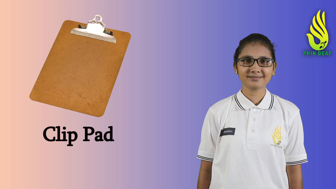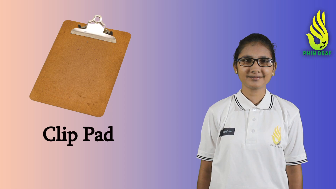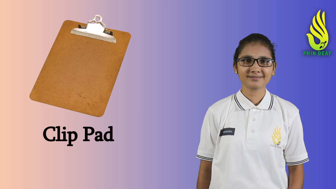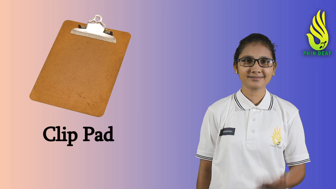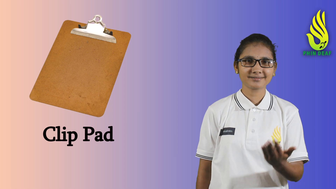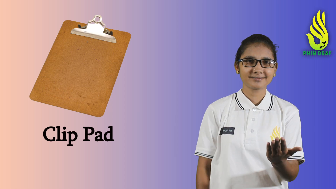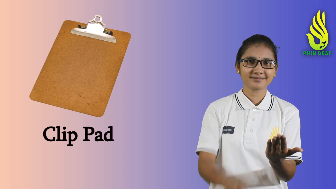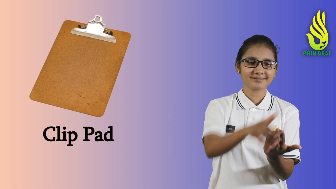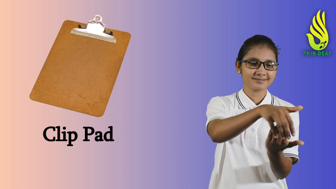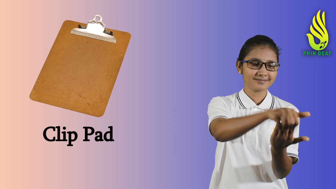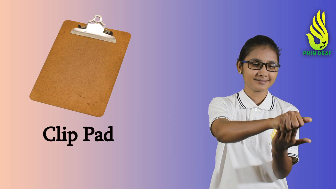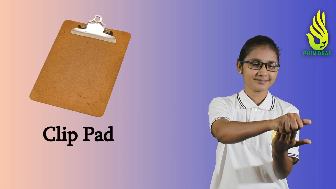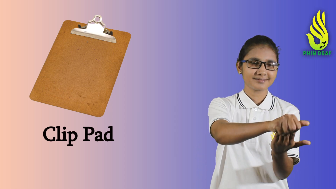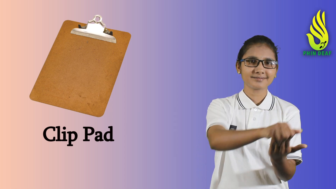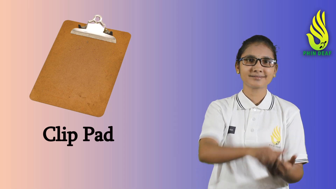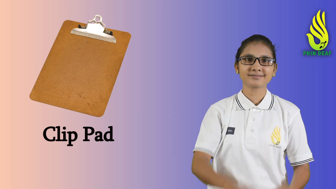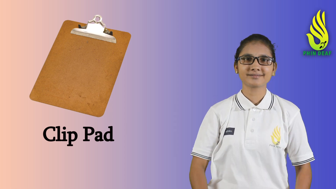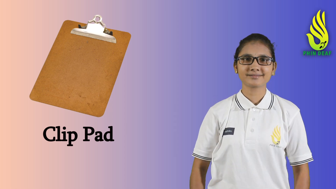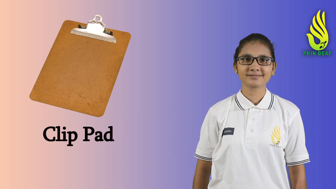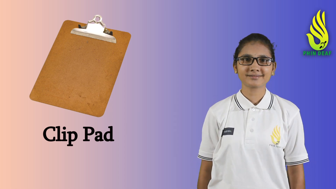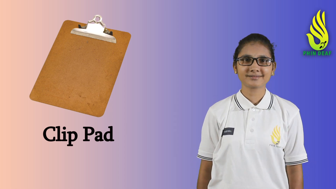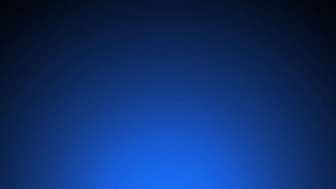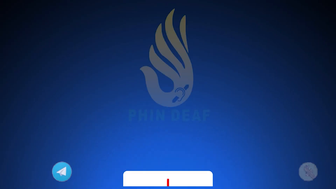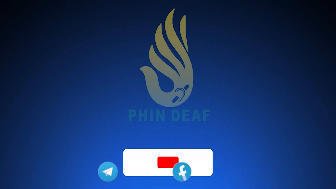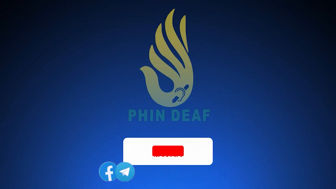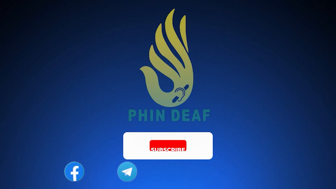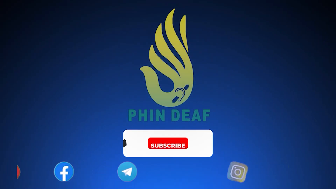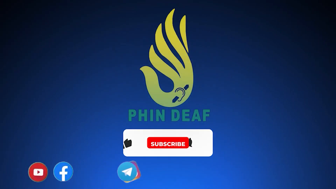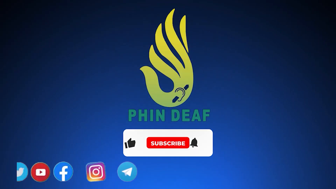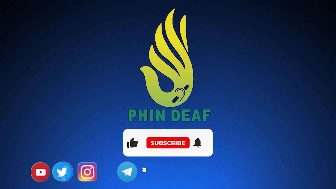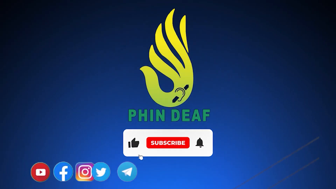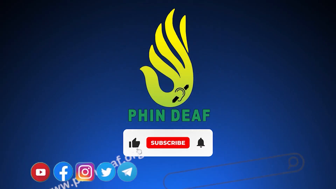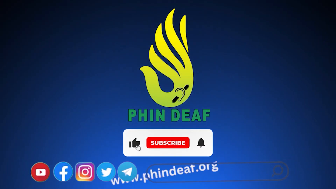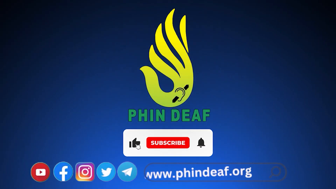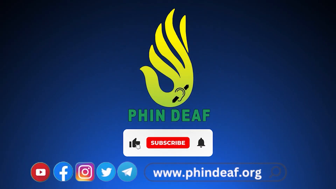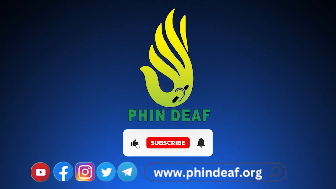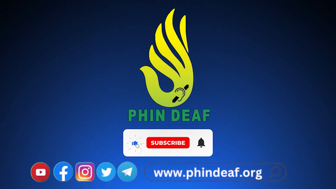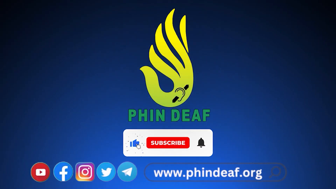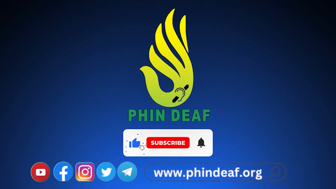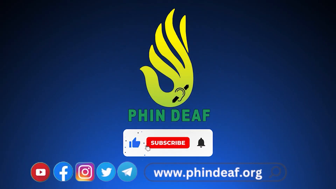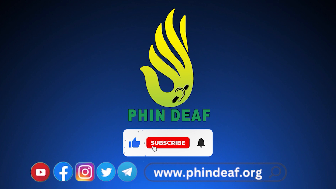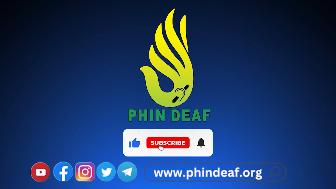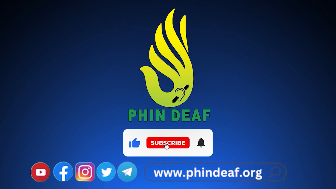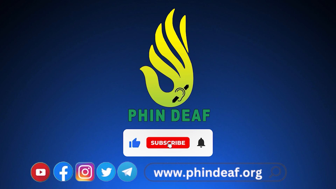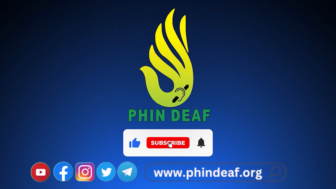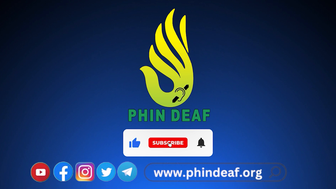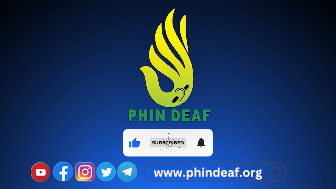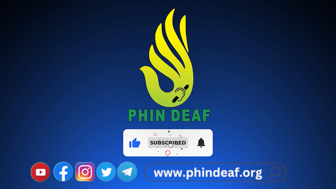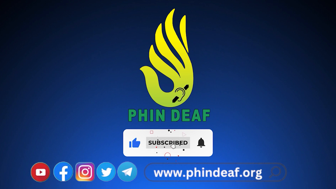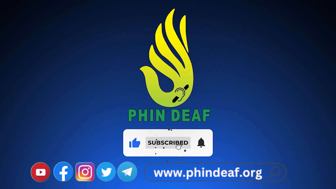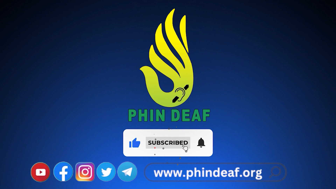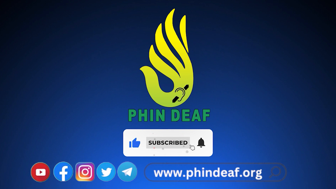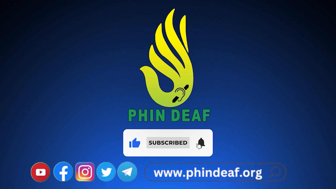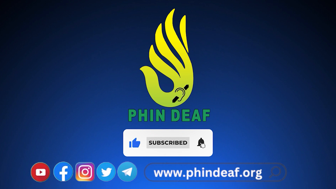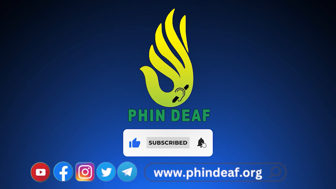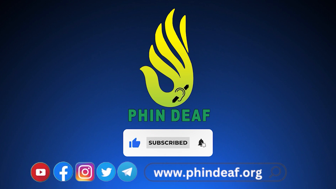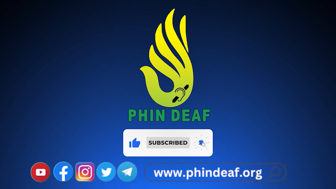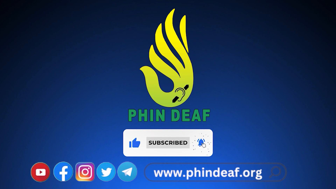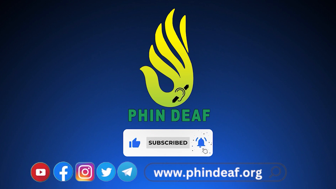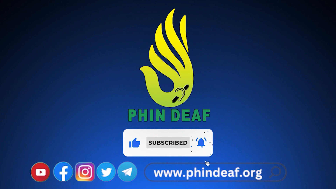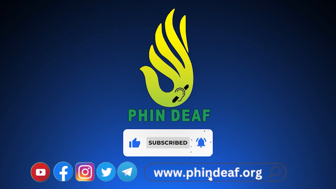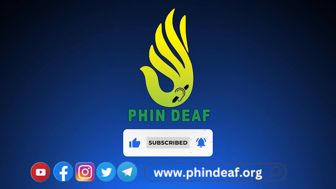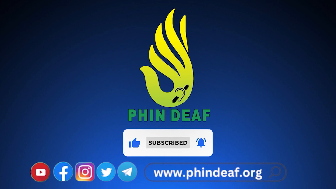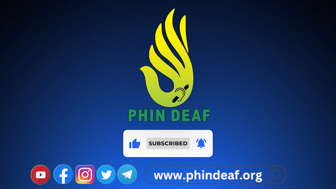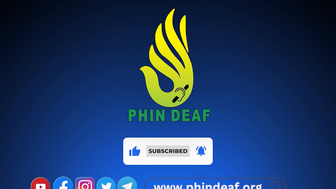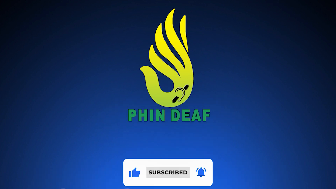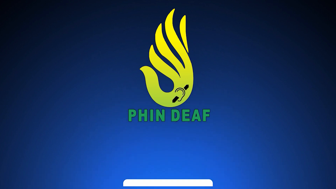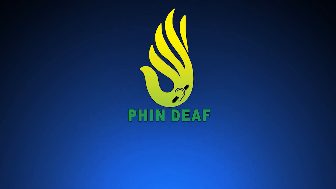Clip Pad